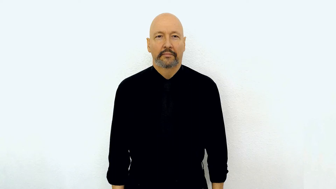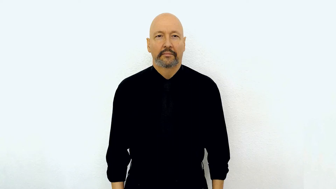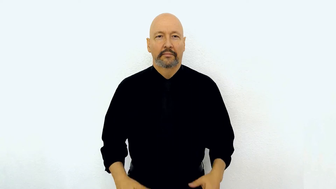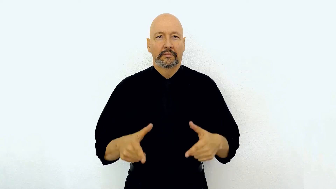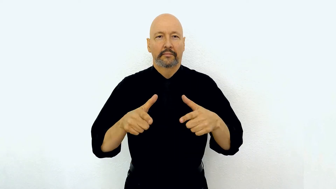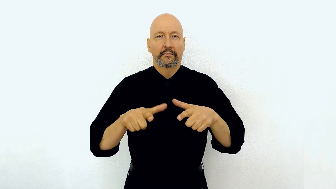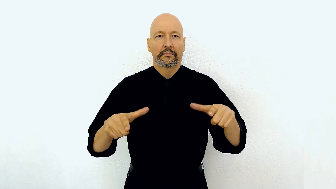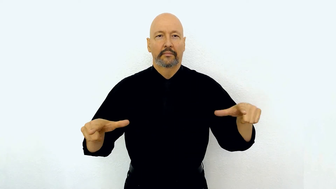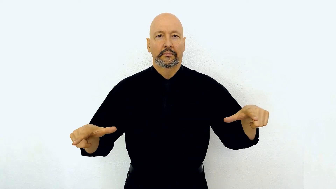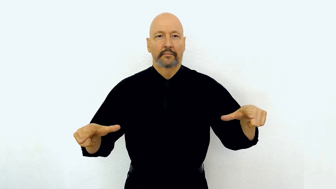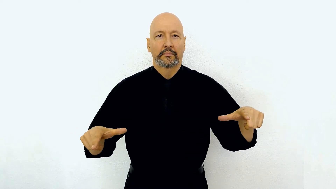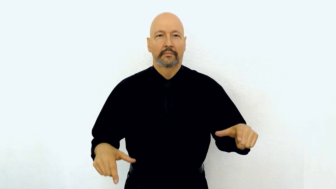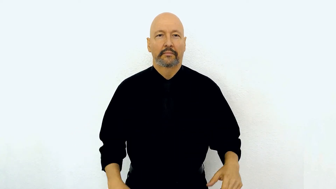LANGUAGE [initialized "L" version]